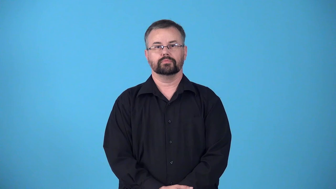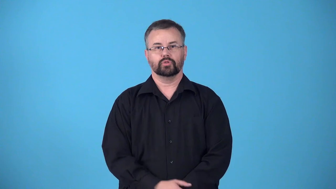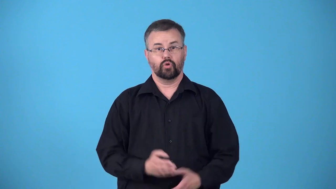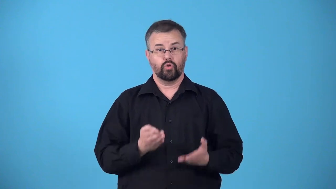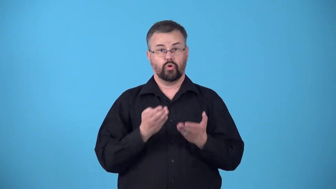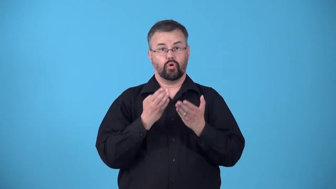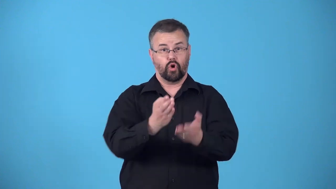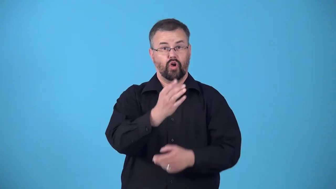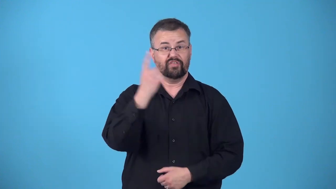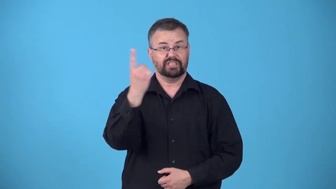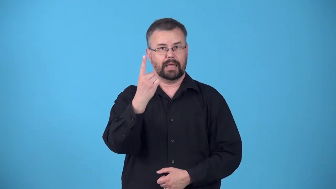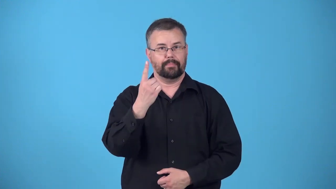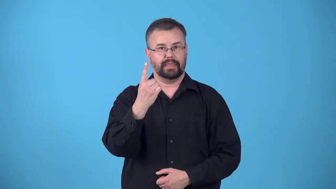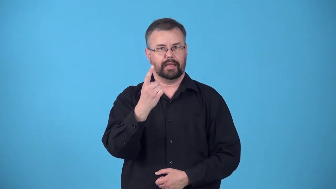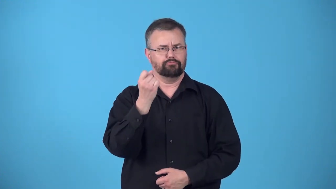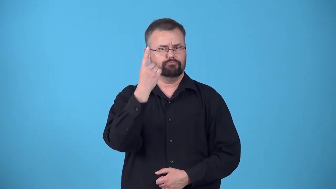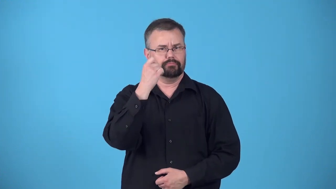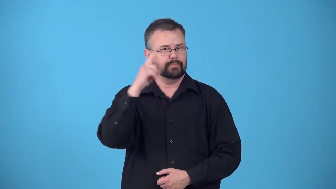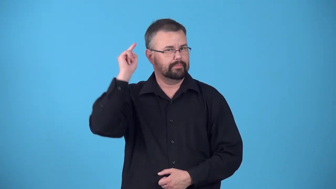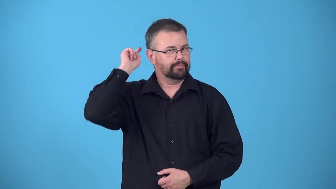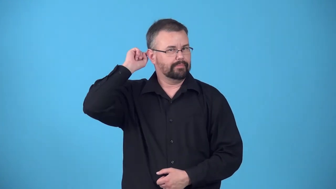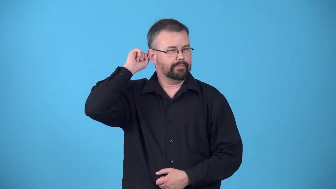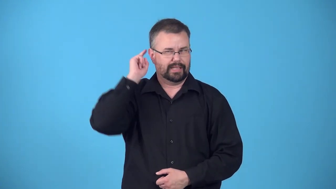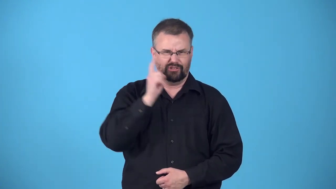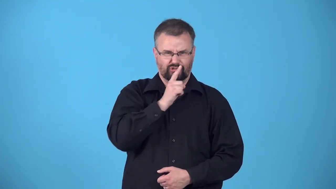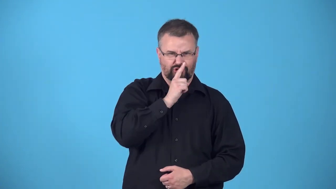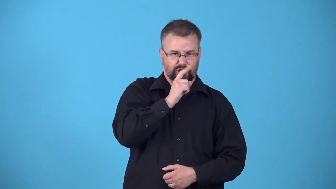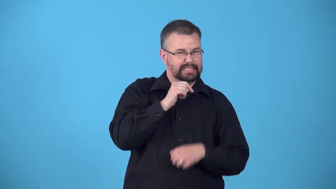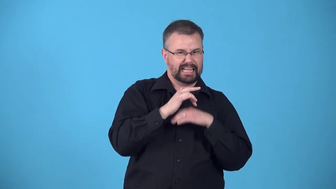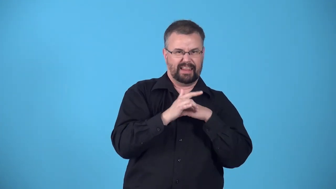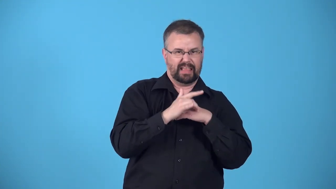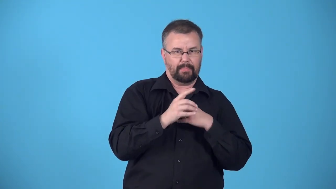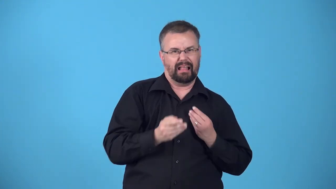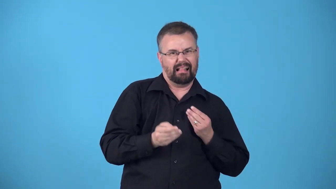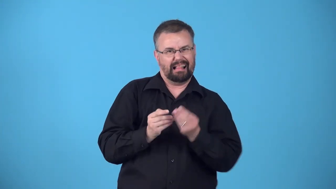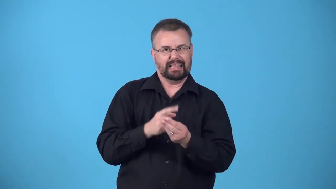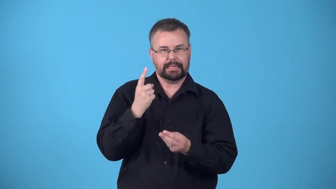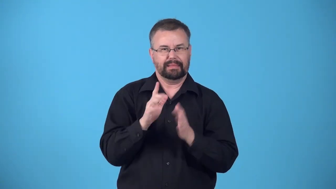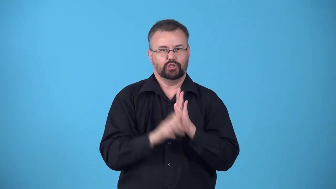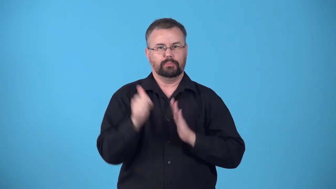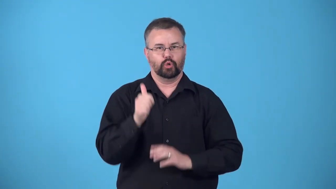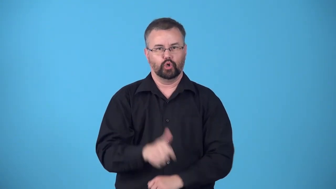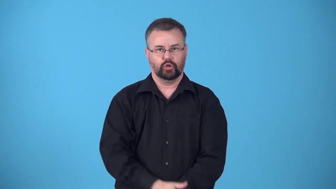bait and switch